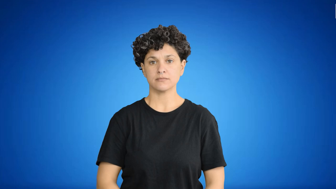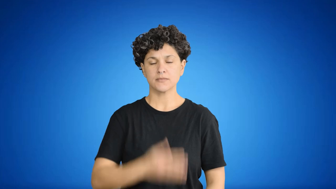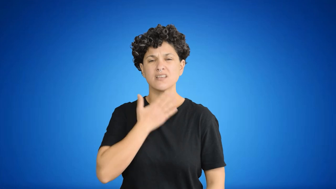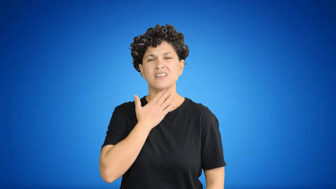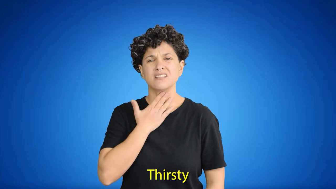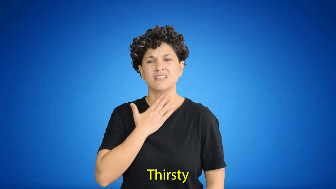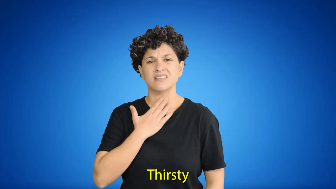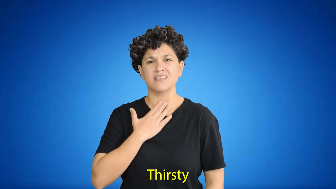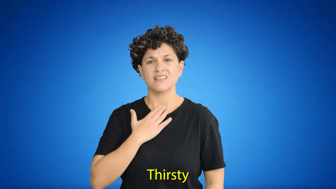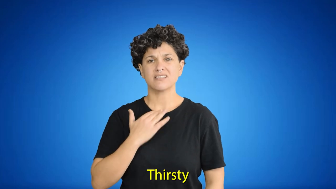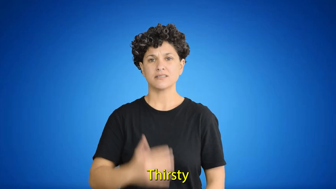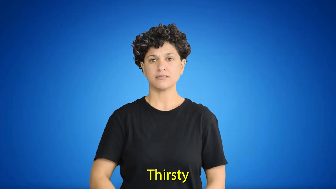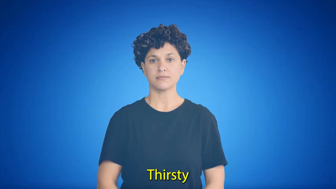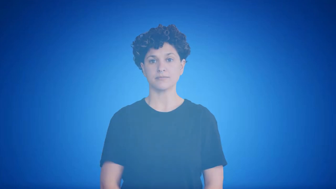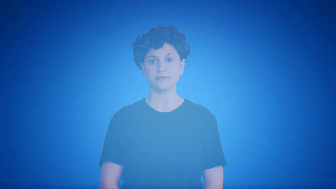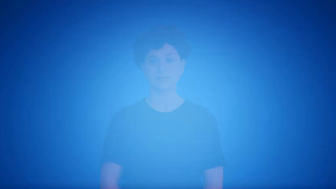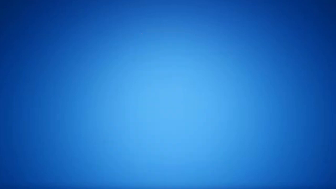Thirsty